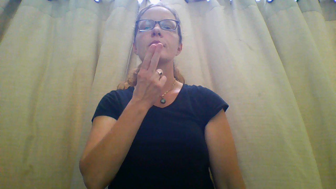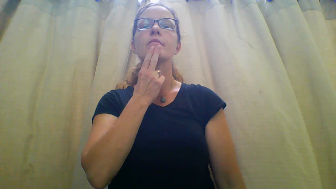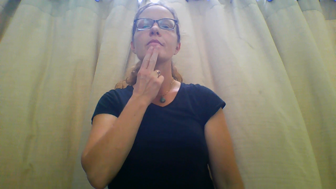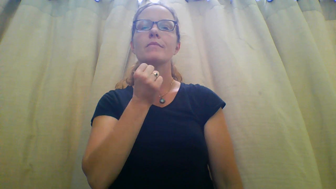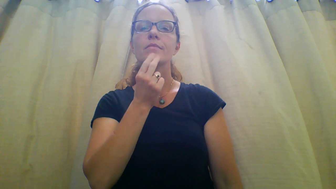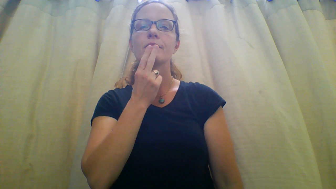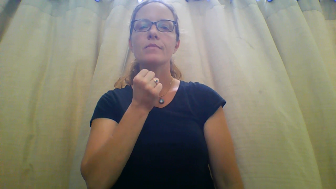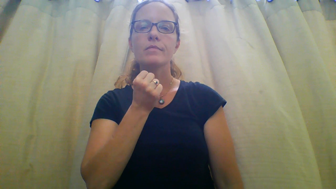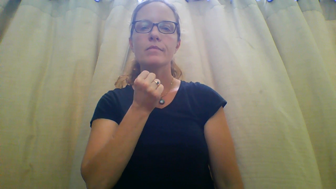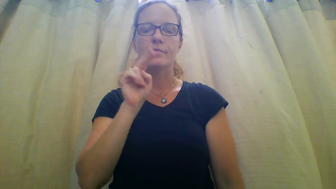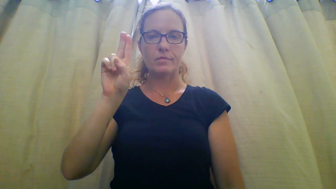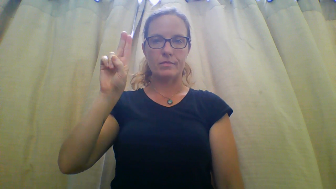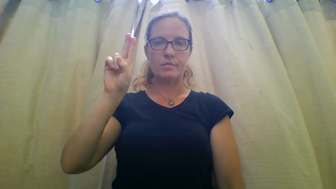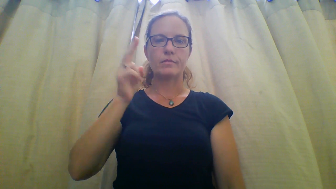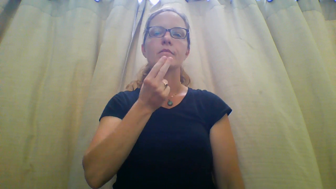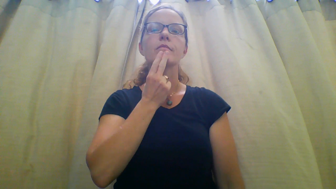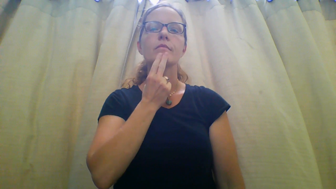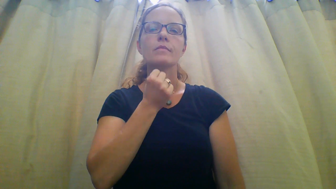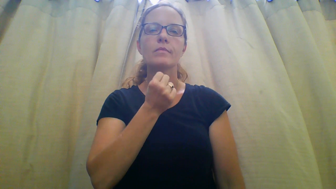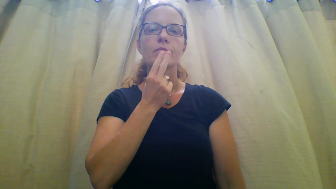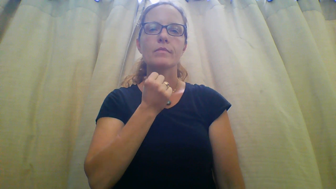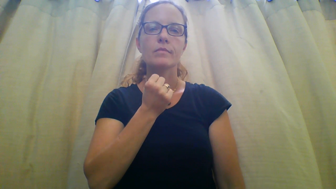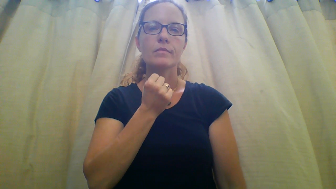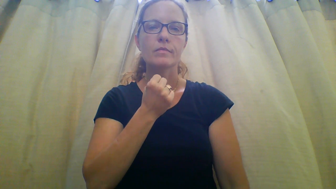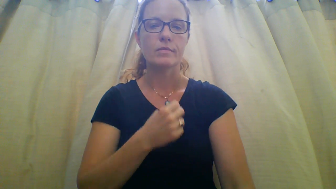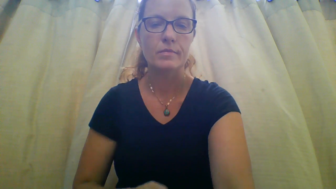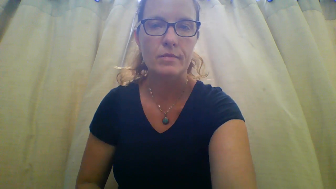Sugar